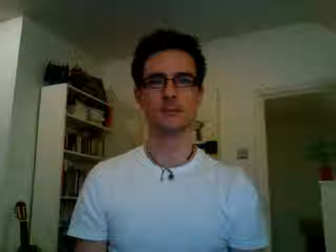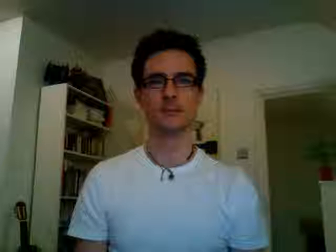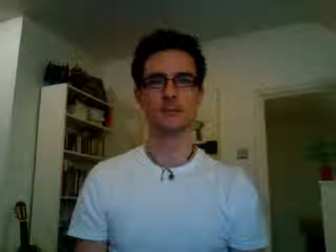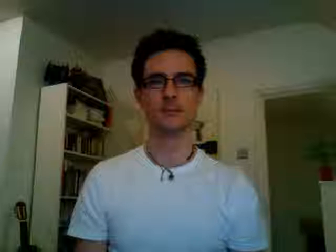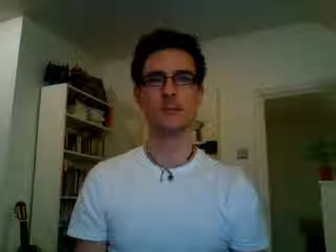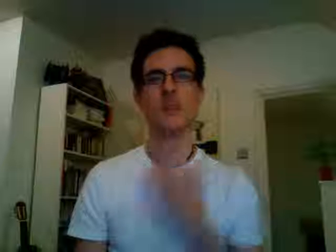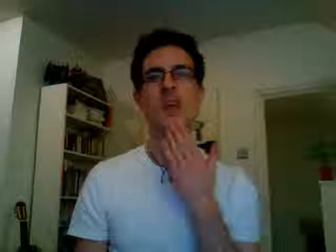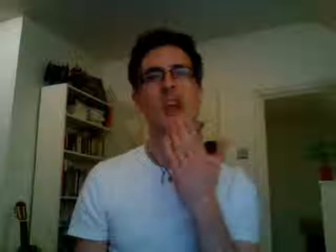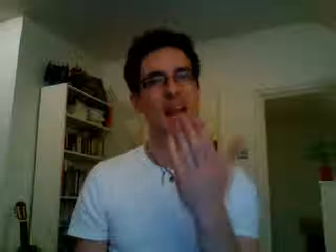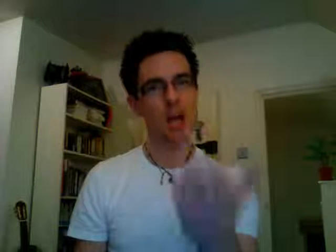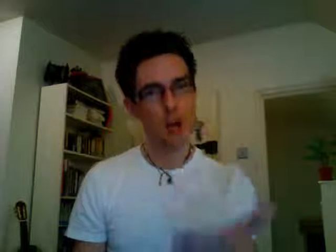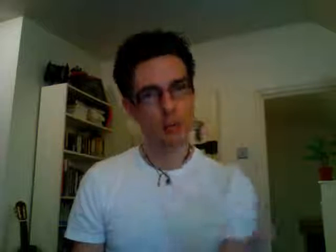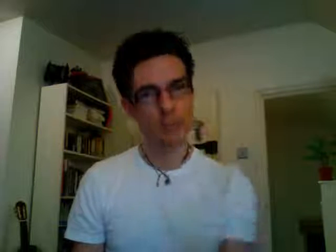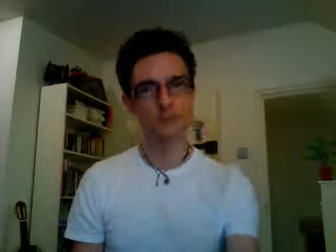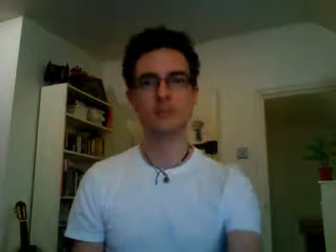thank you